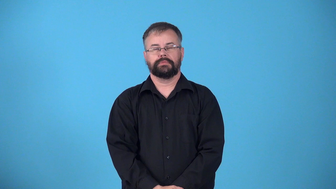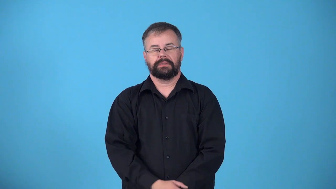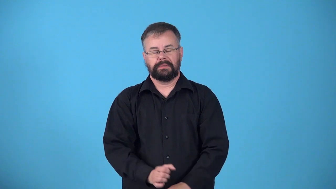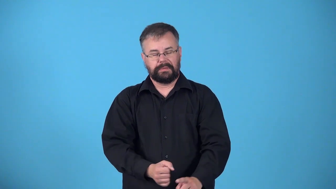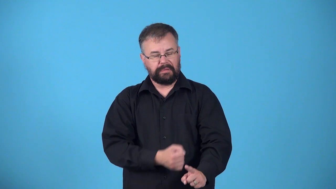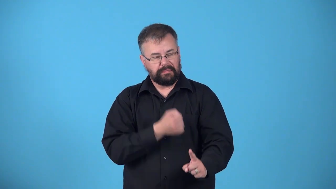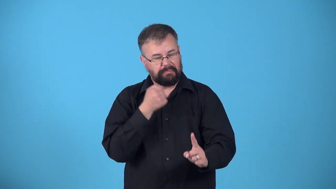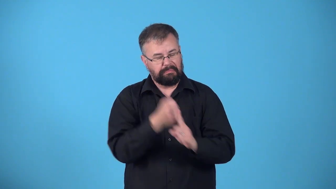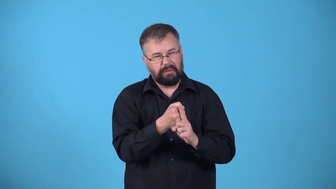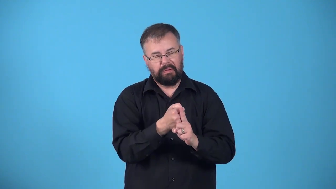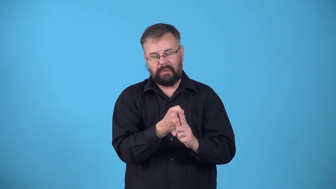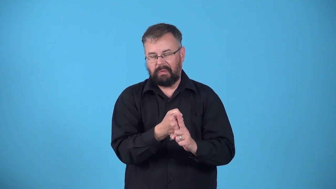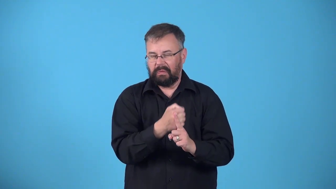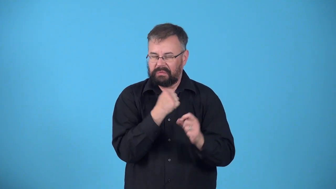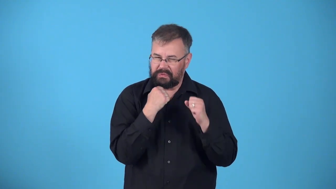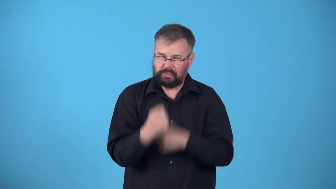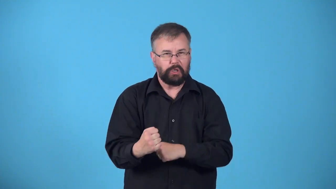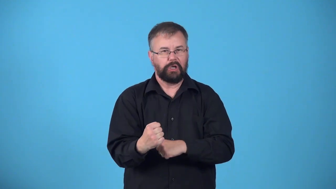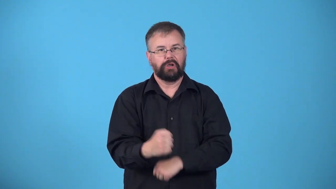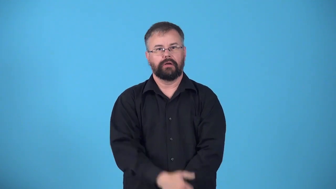impactful